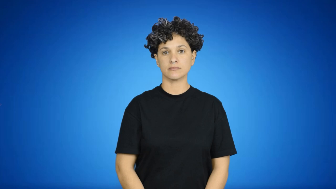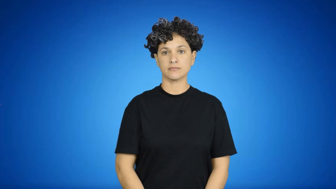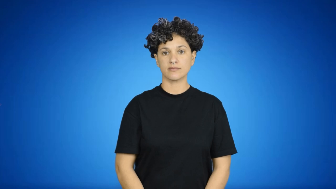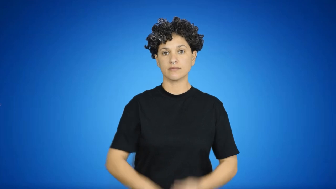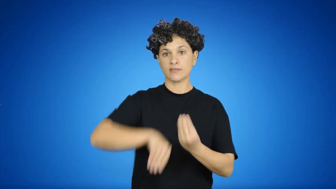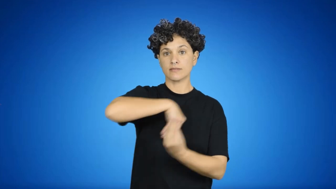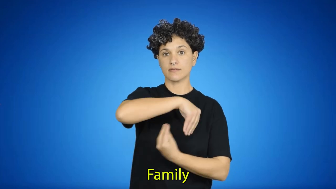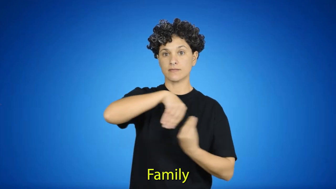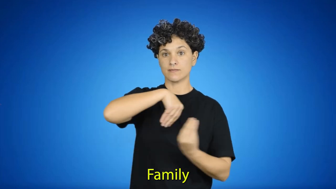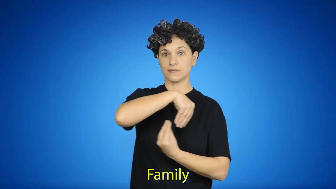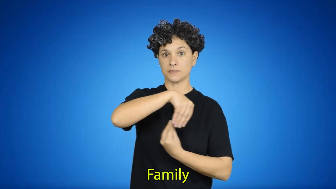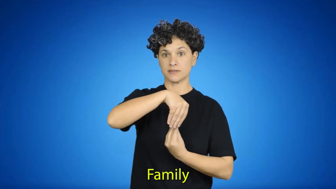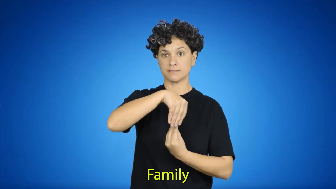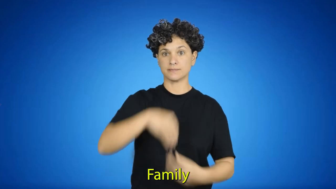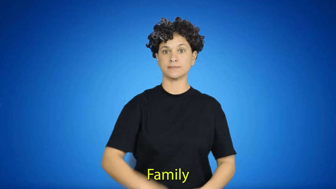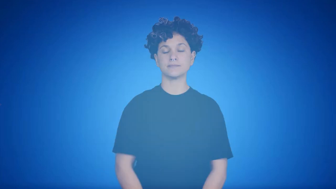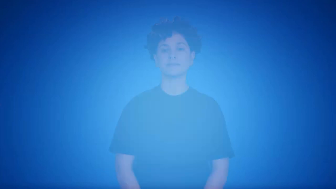Family